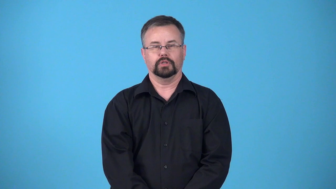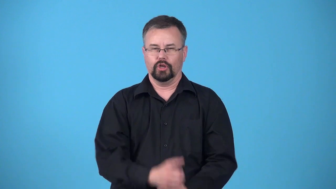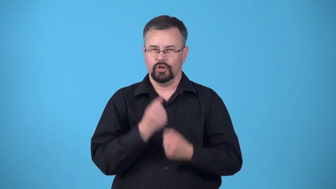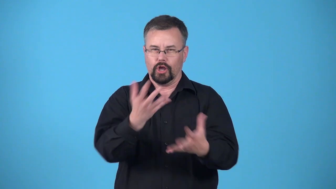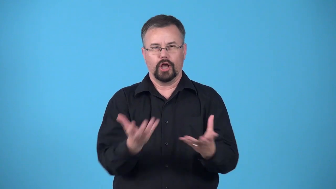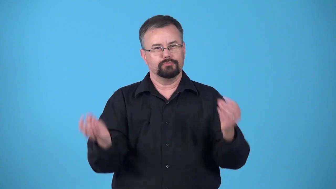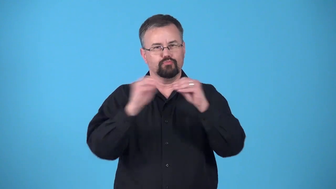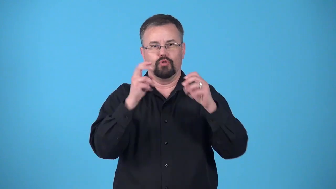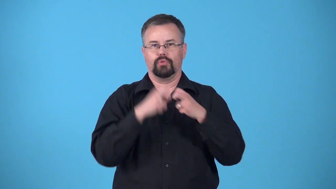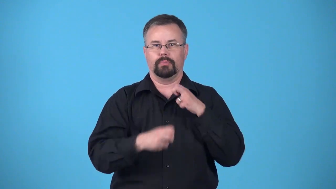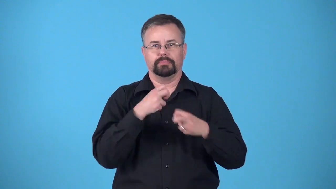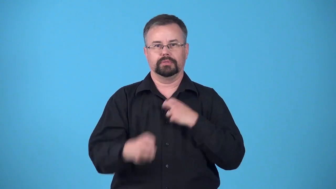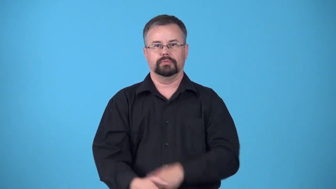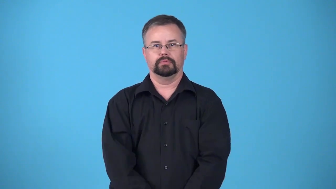stir the pot